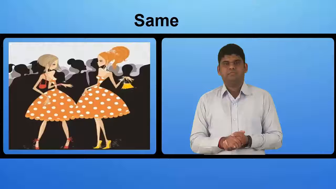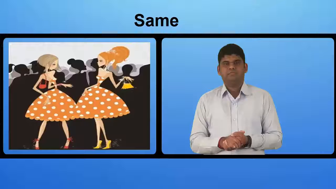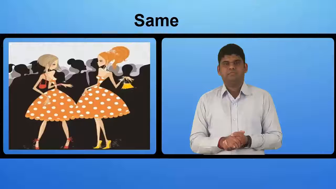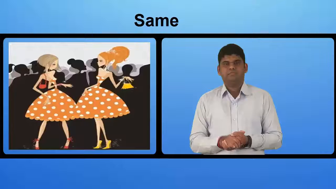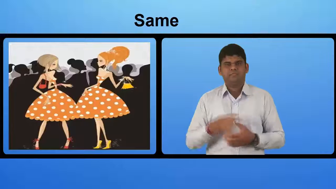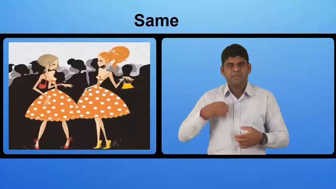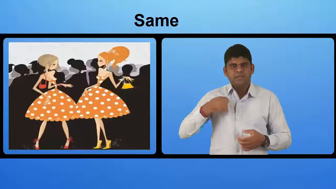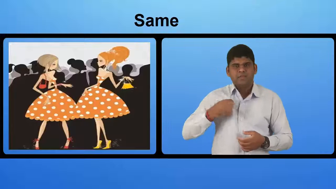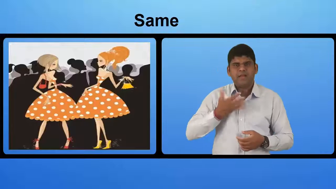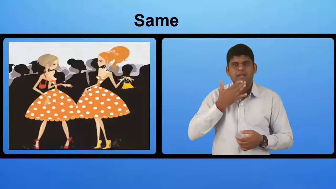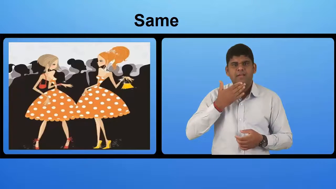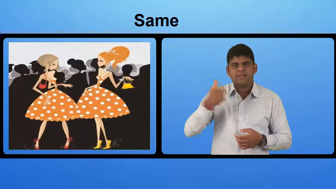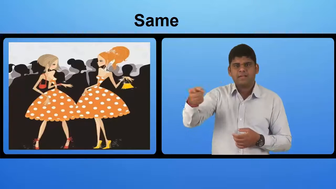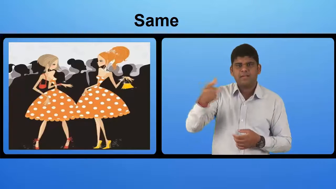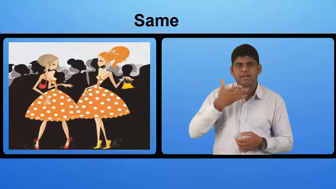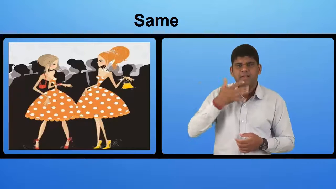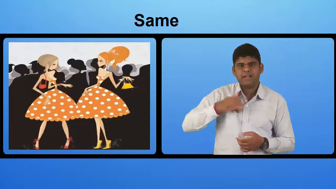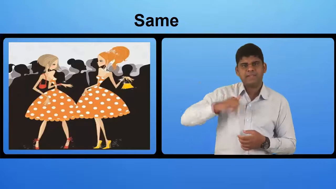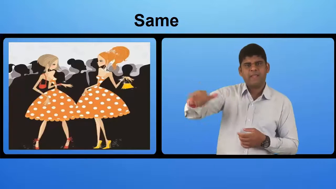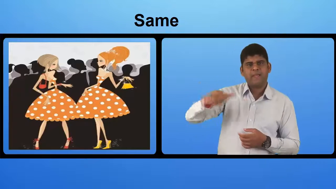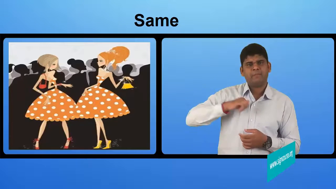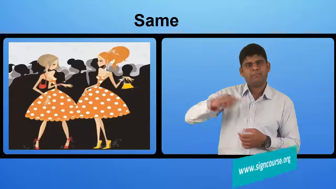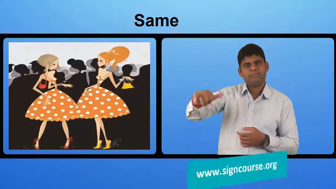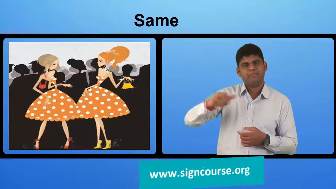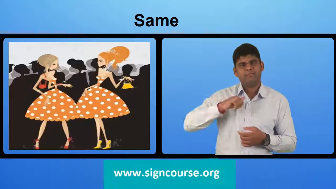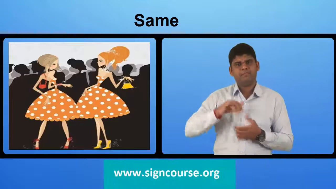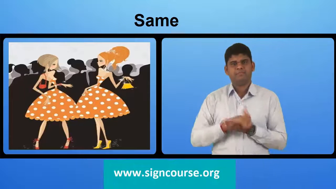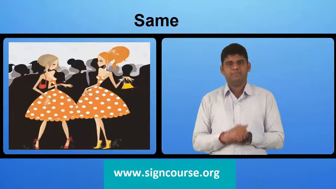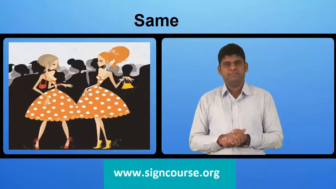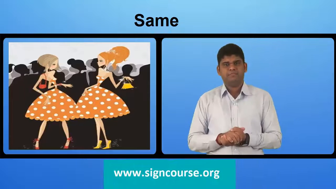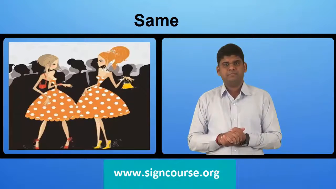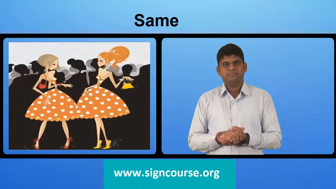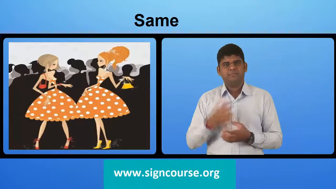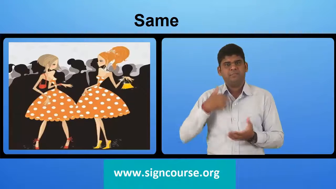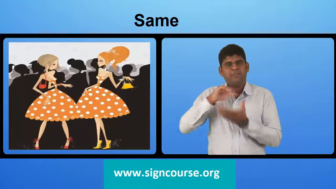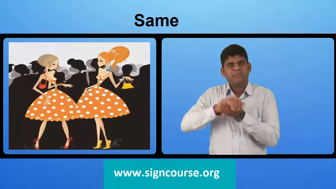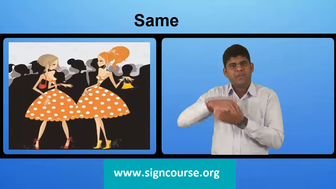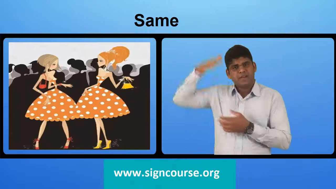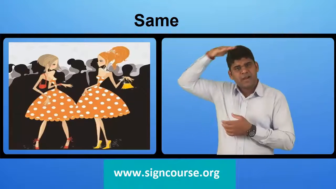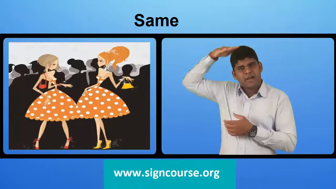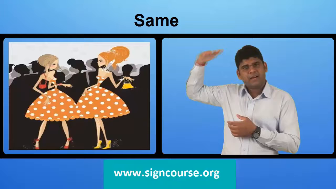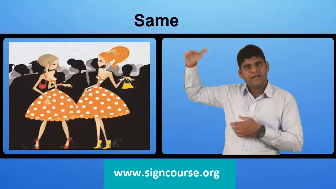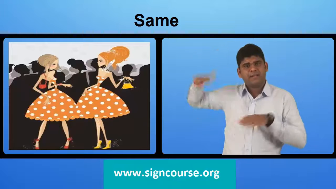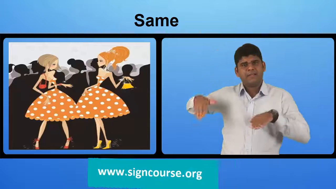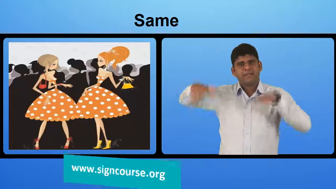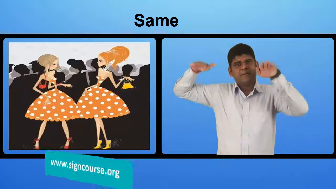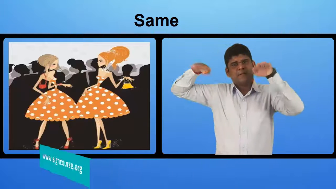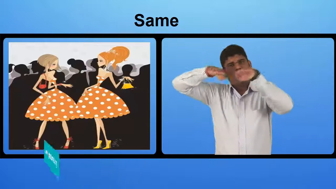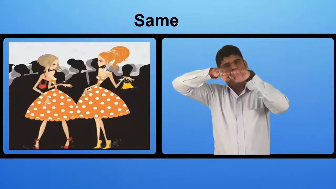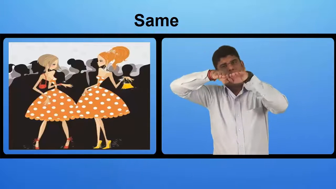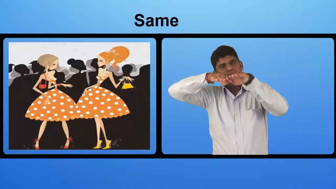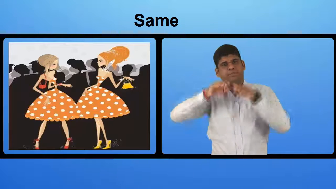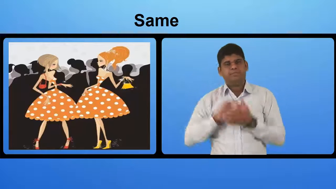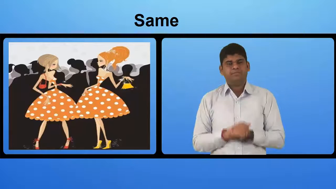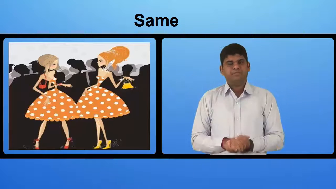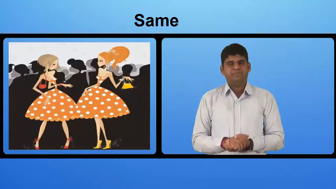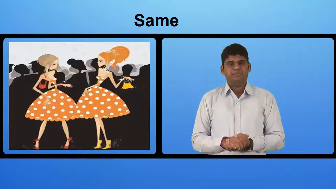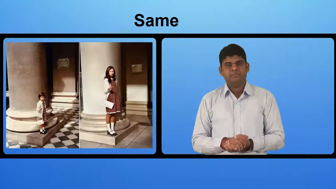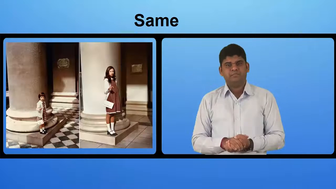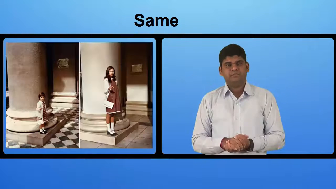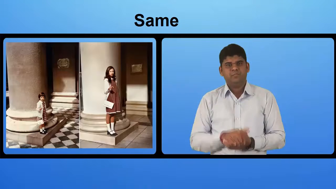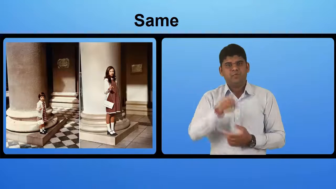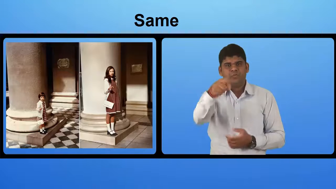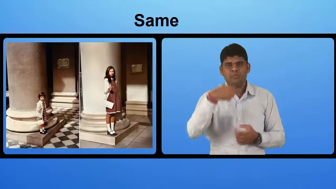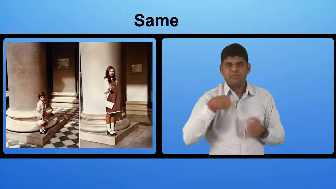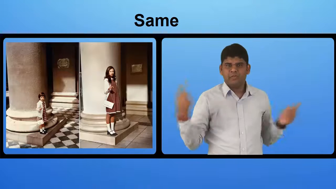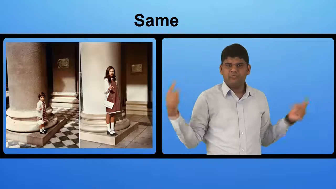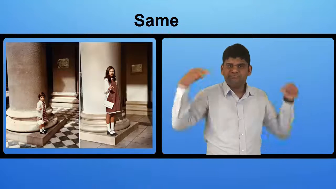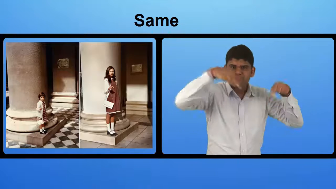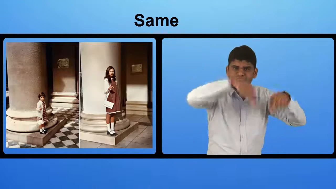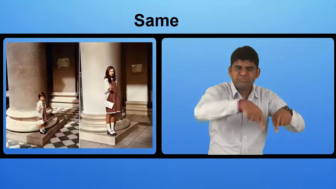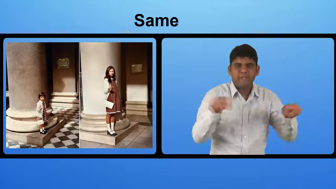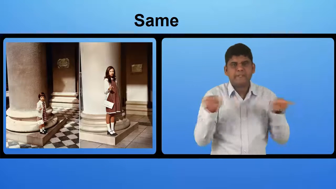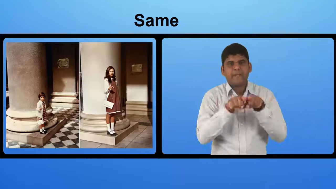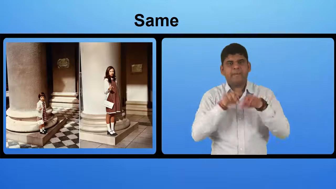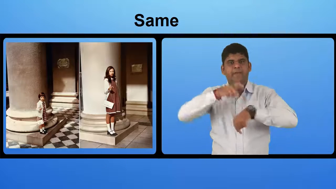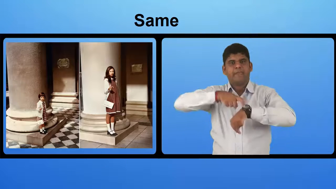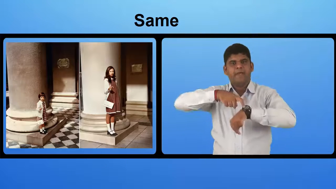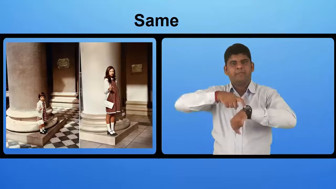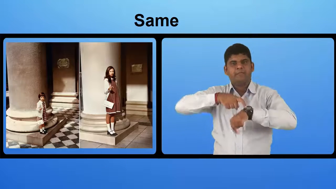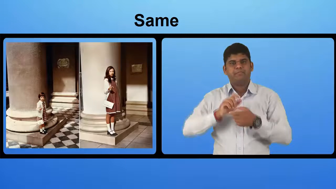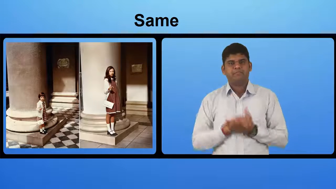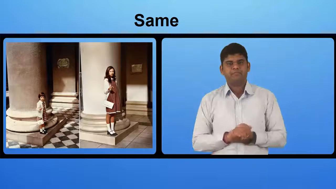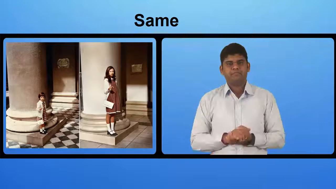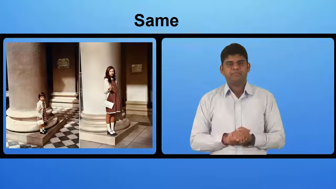Same